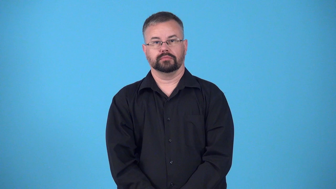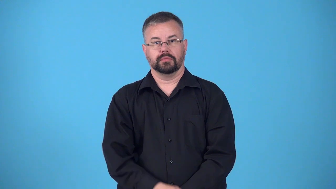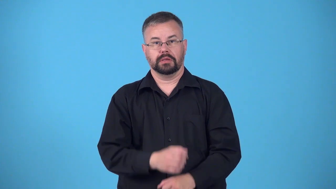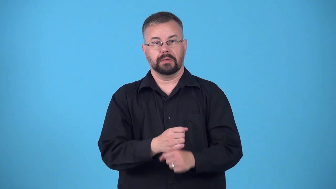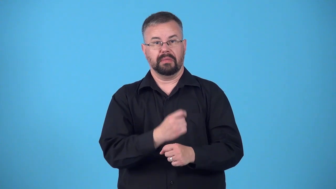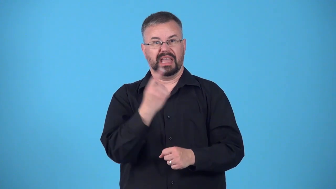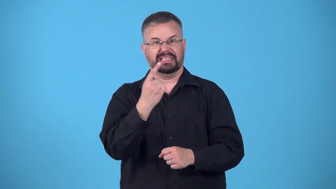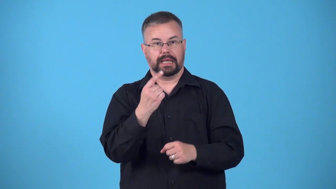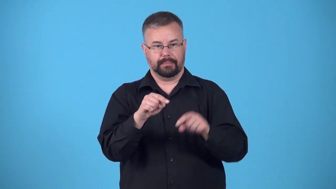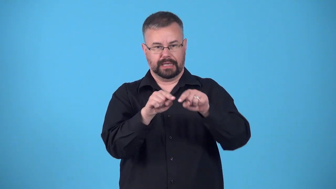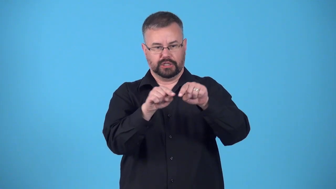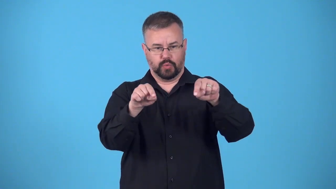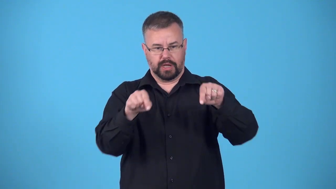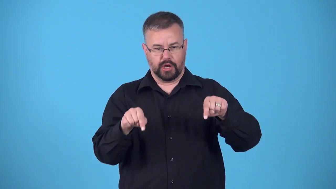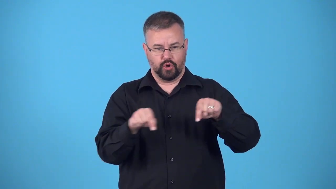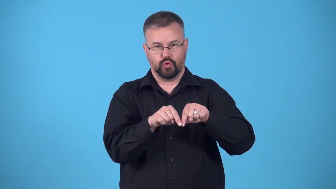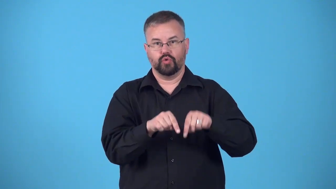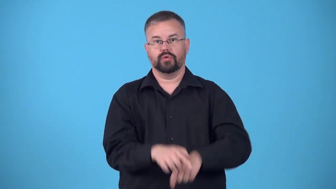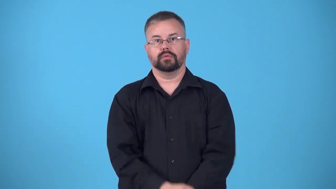square up